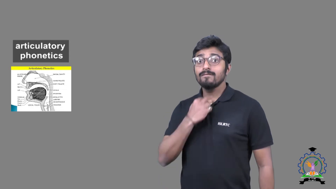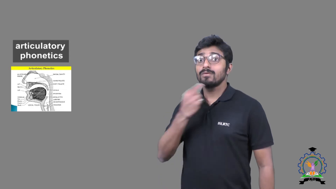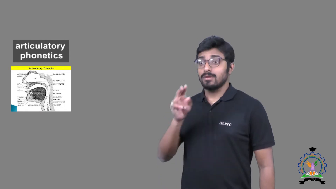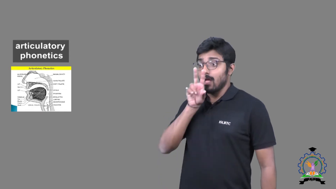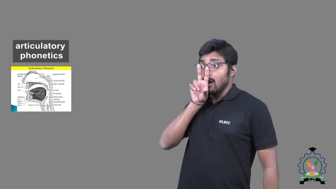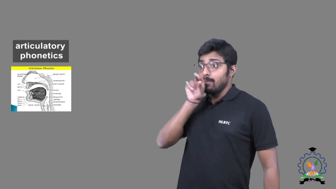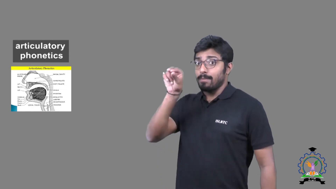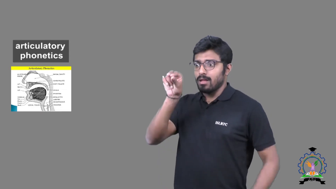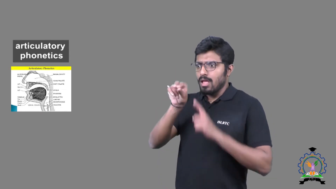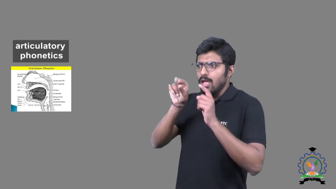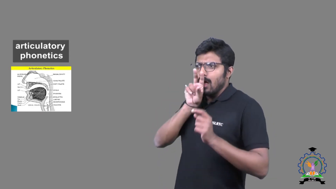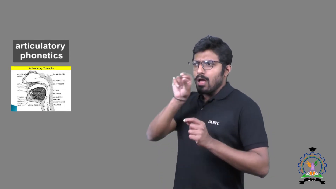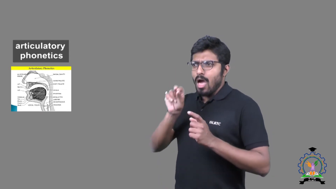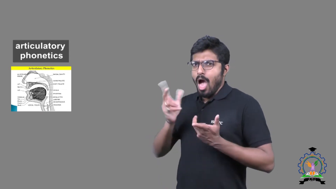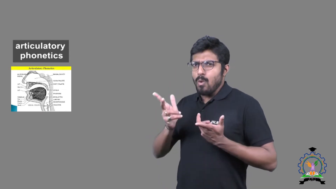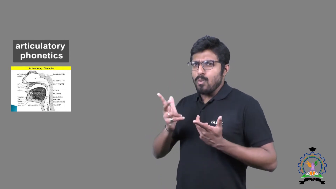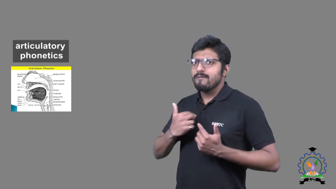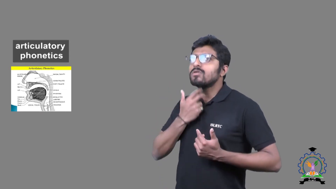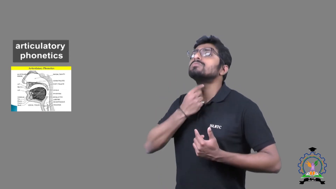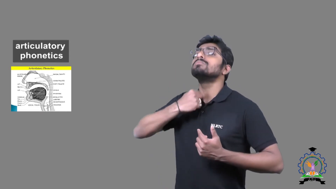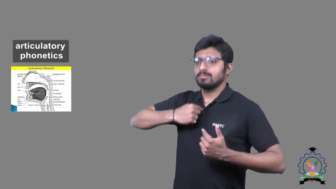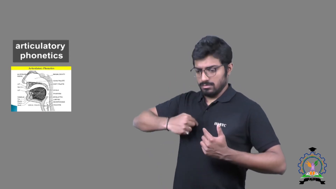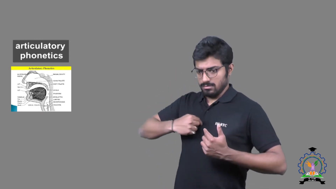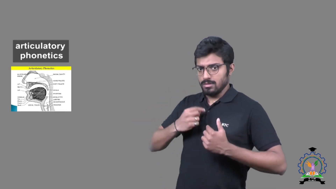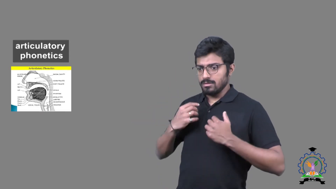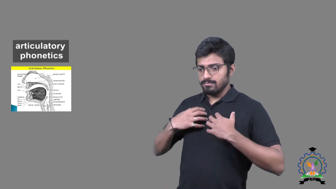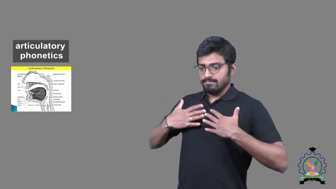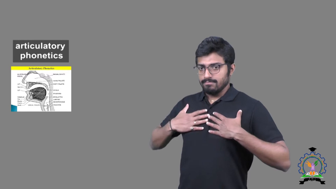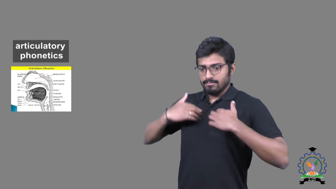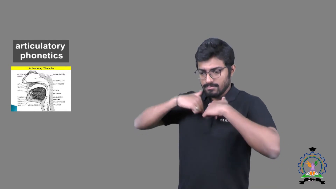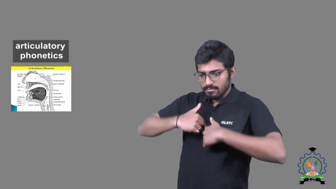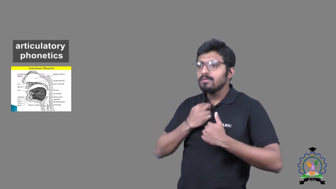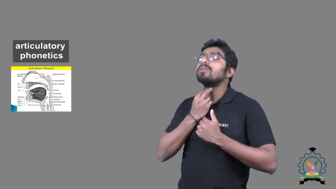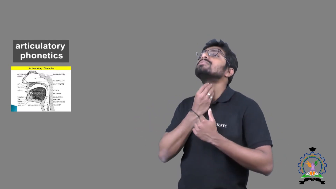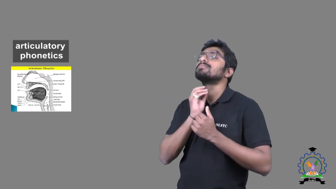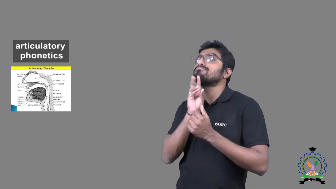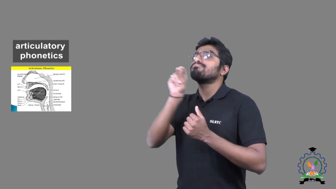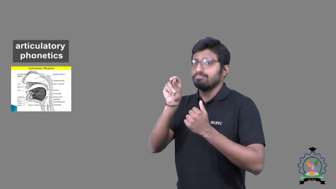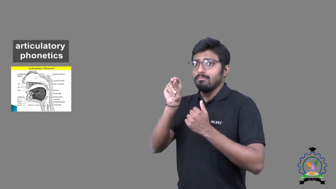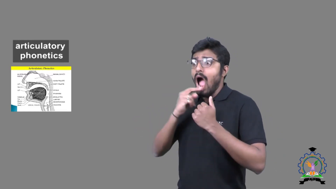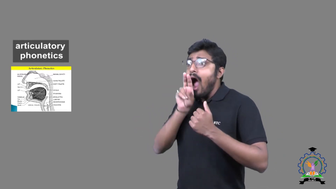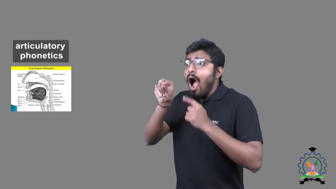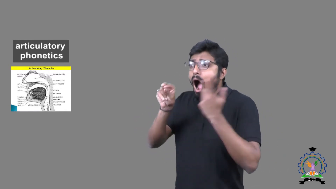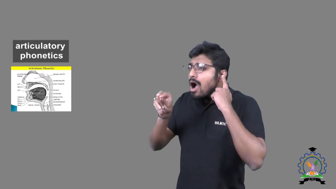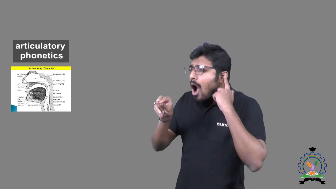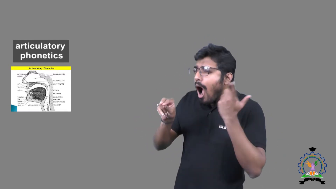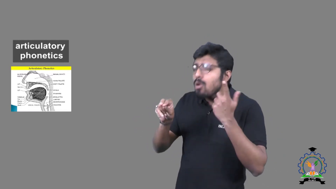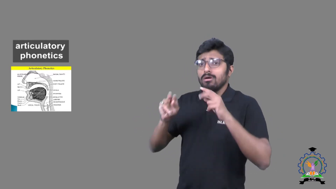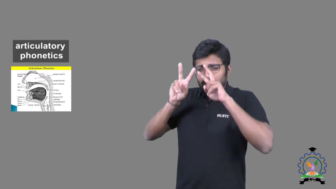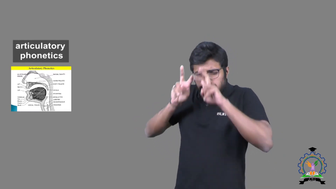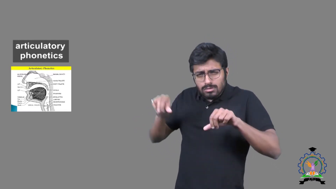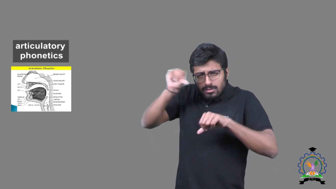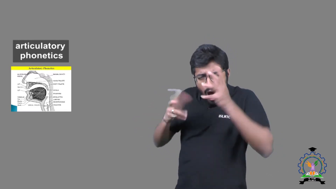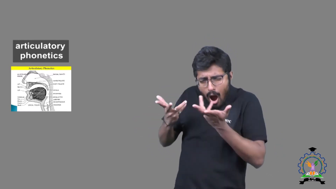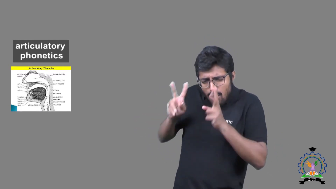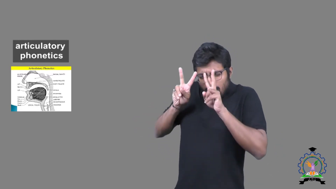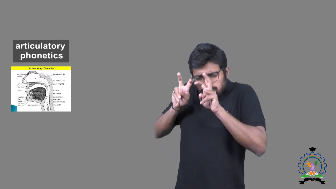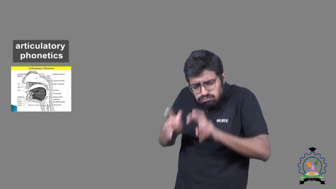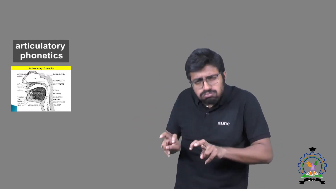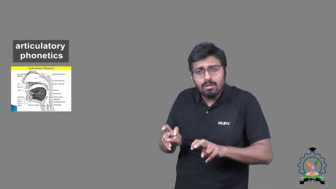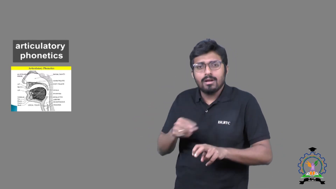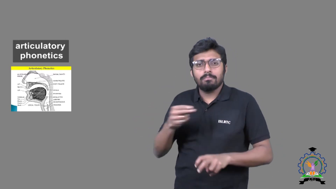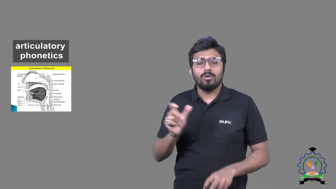articulatory phonetics